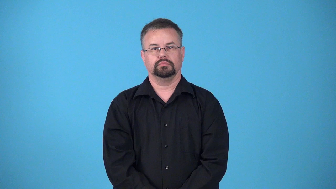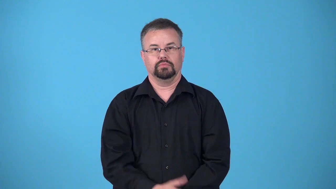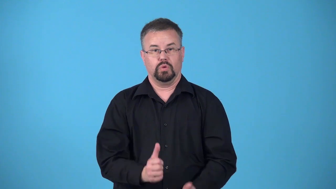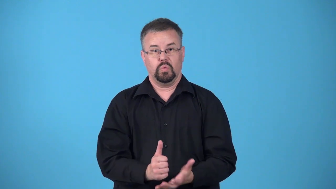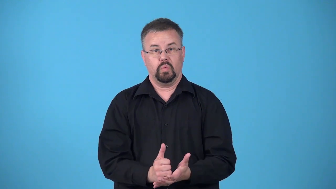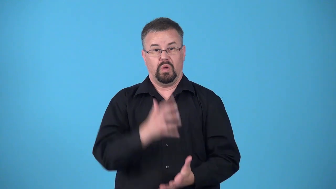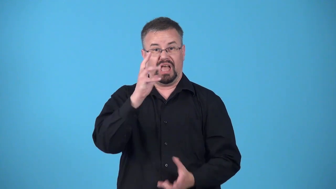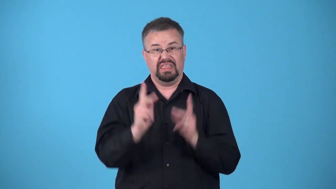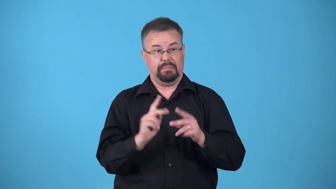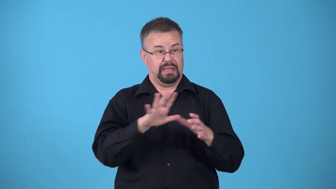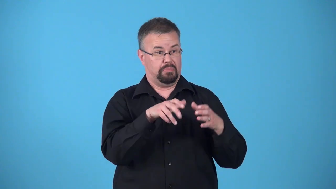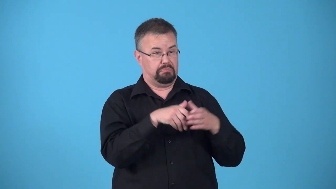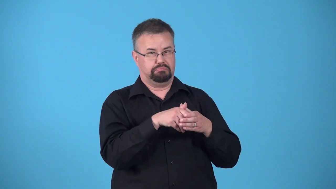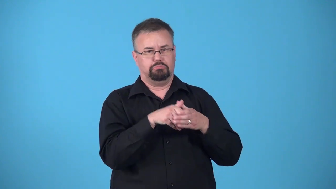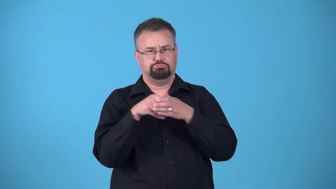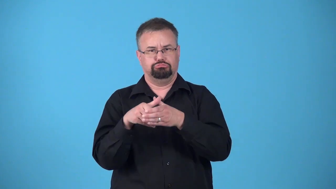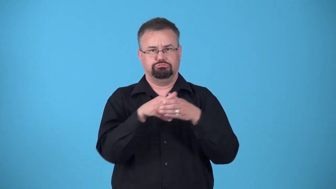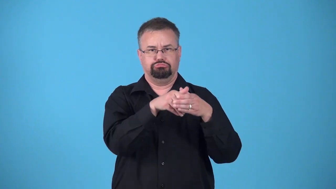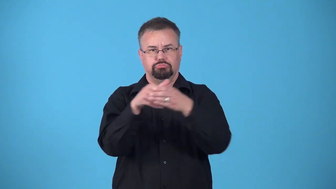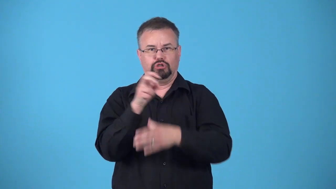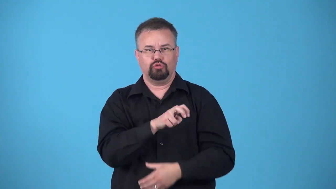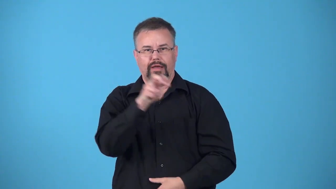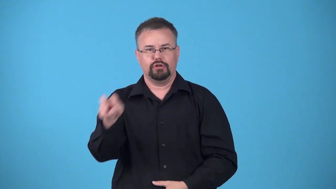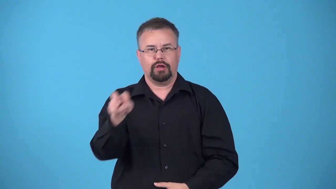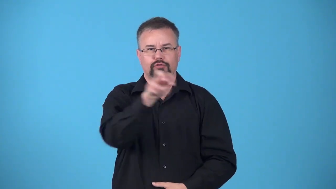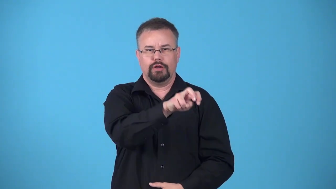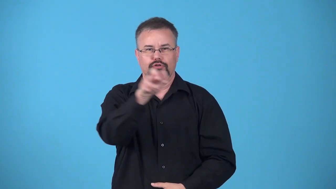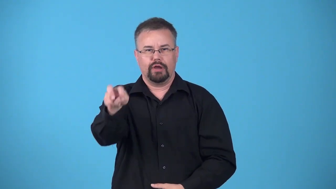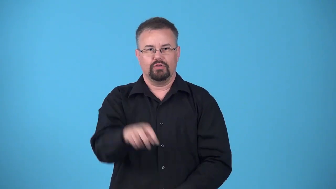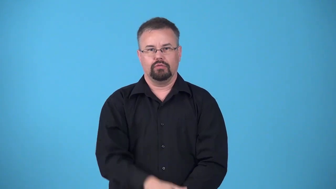jet set